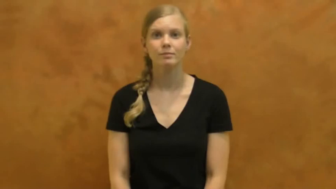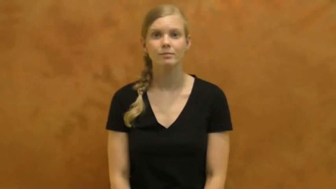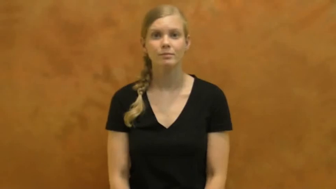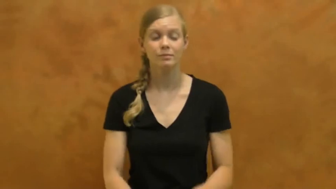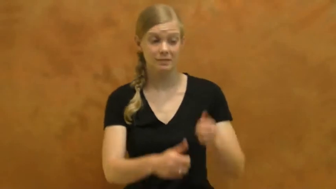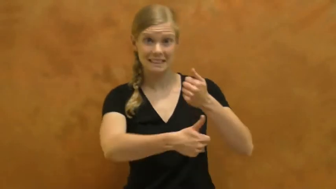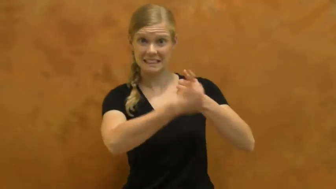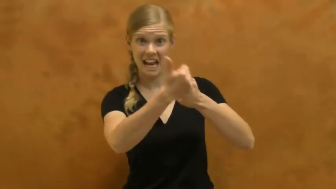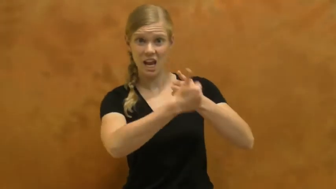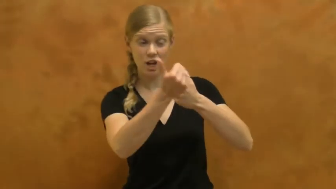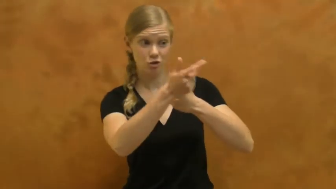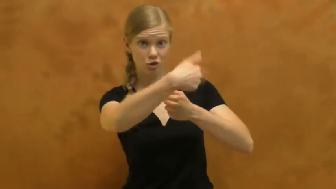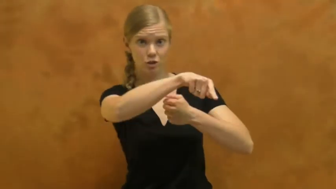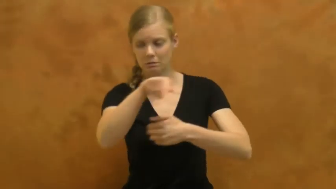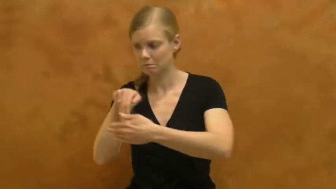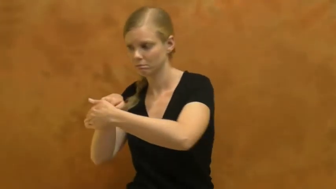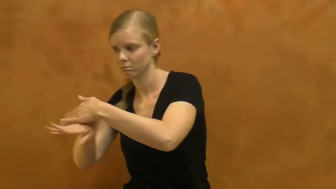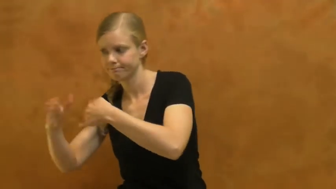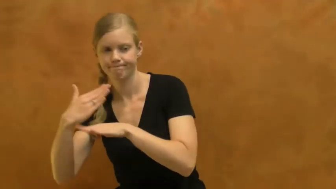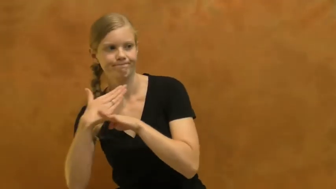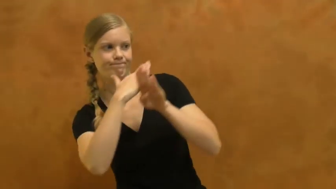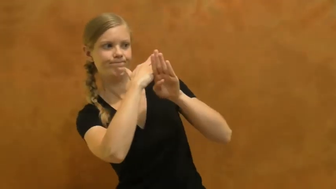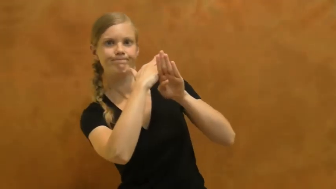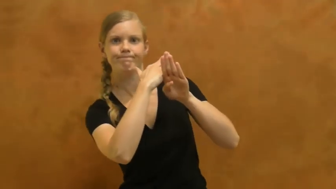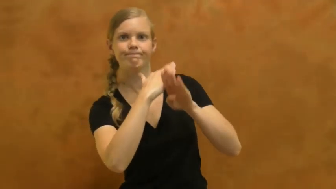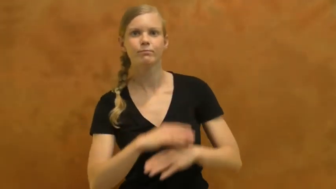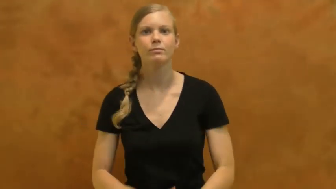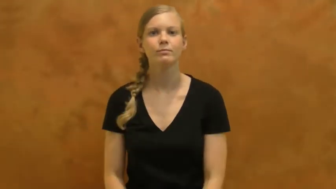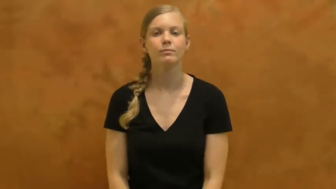asylum